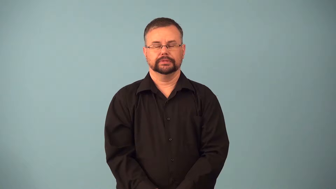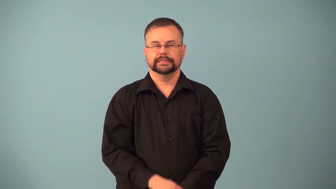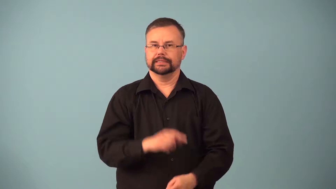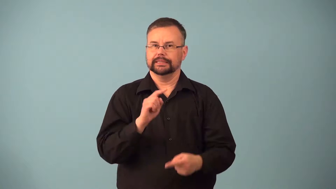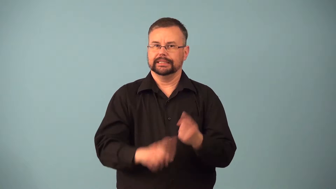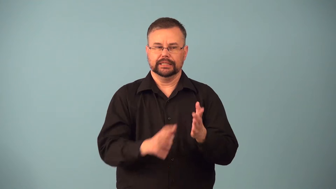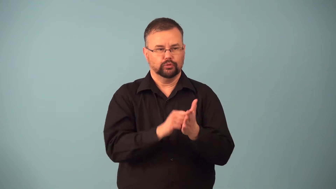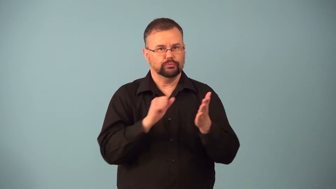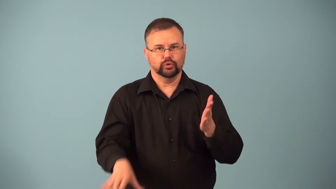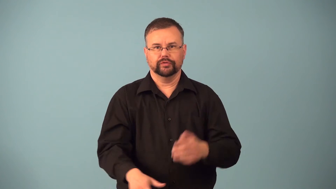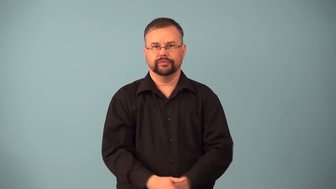irremovable